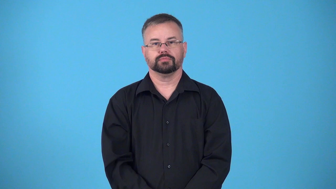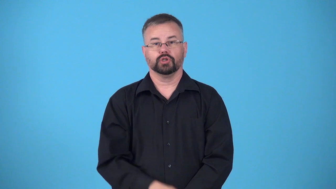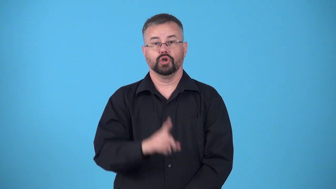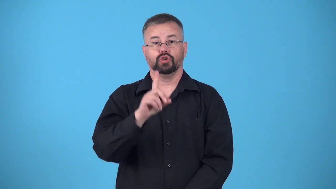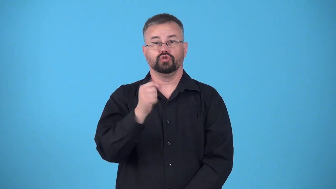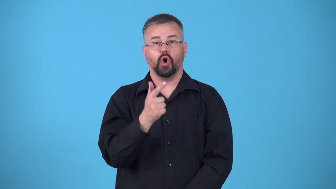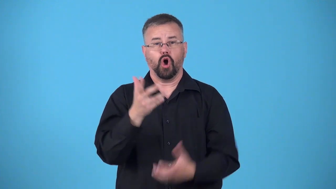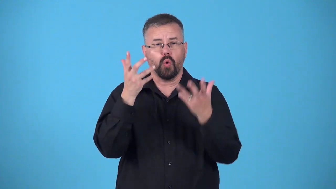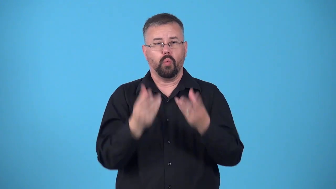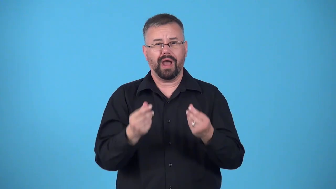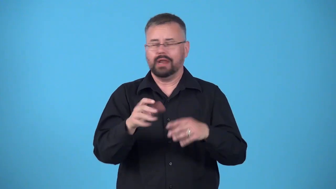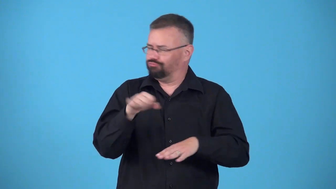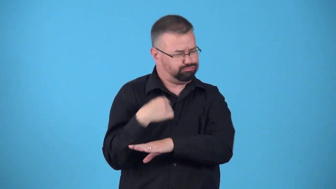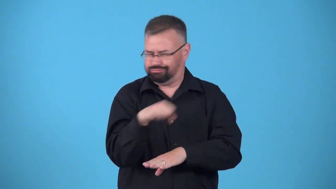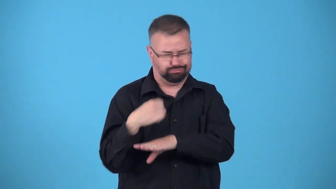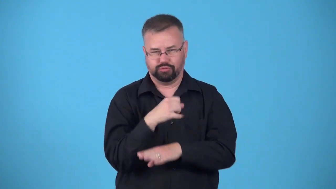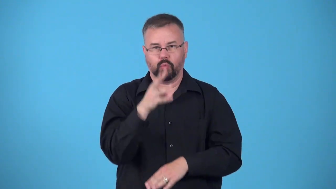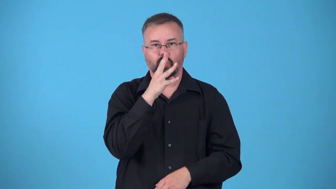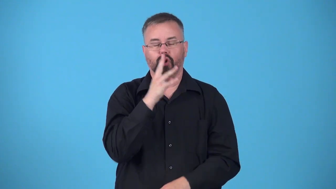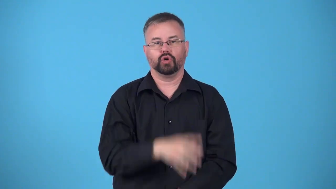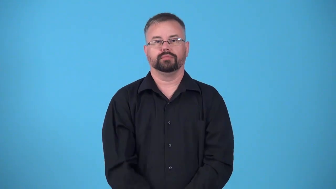shake off